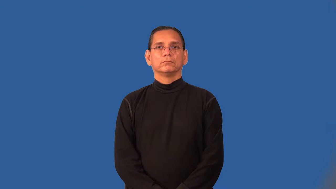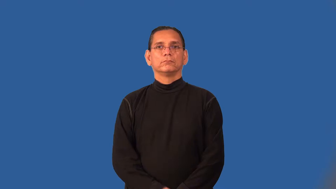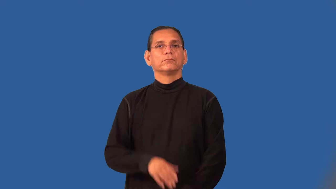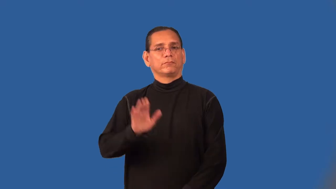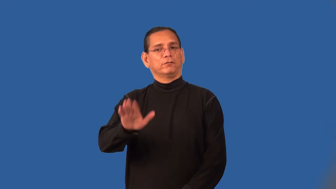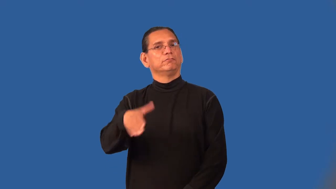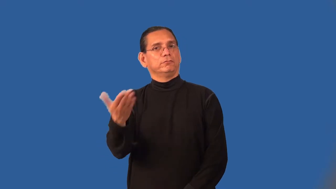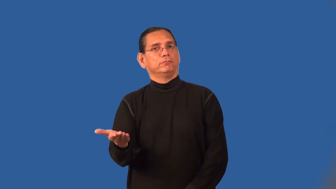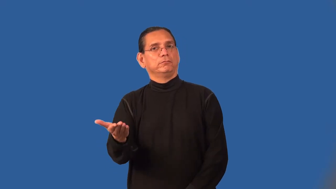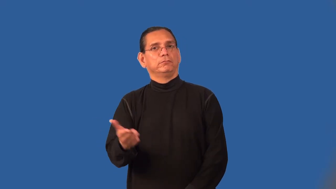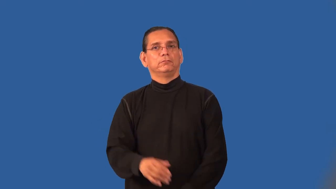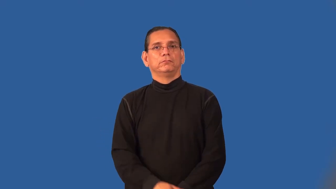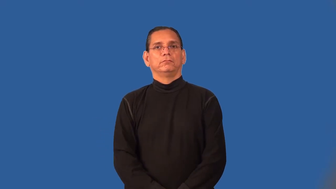overturn-flip